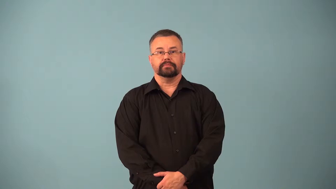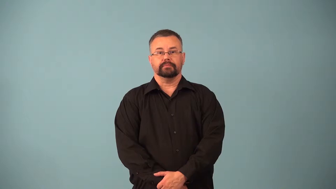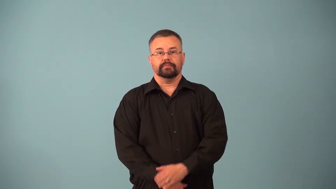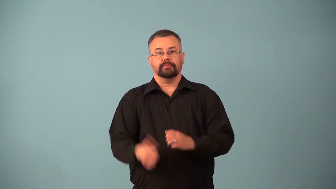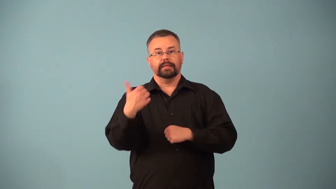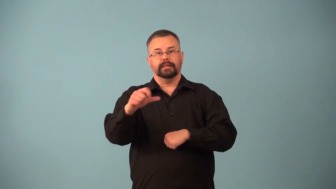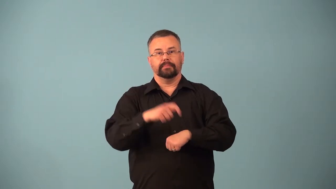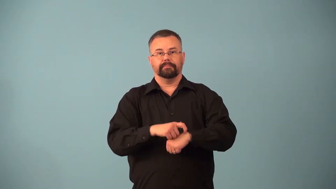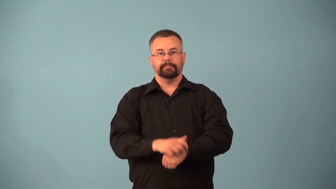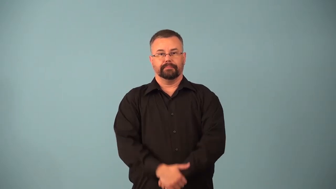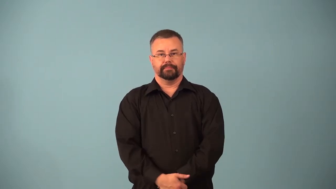anytime,ever